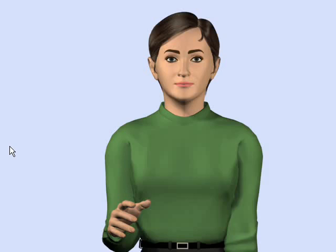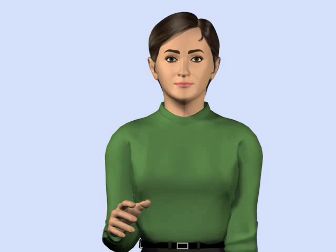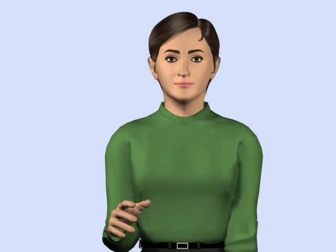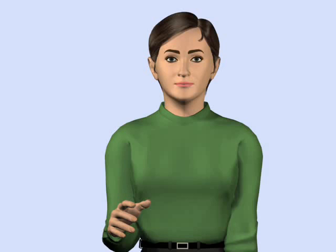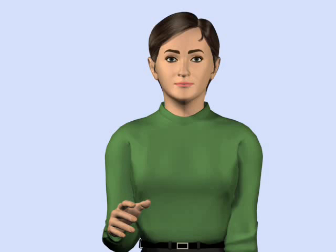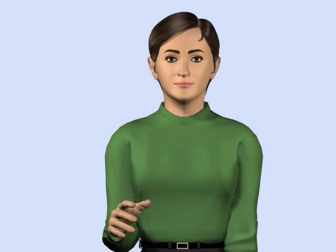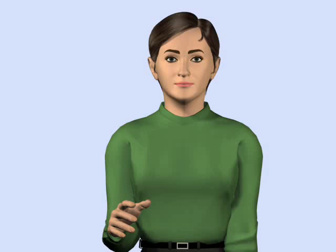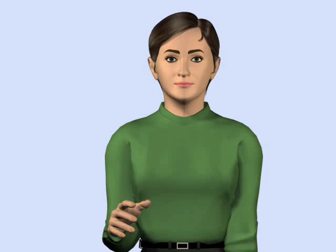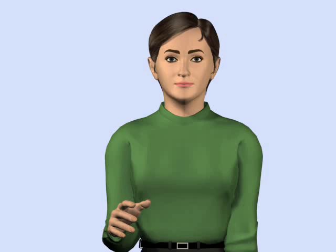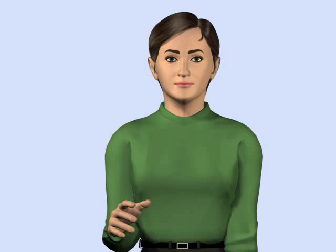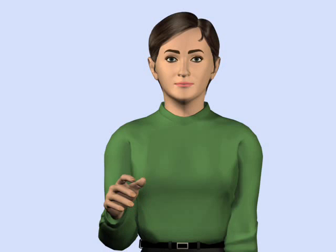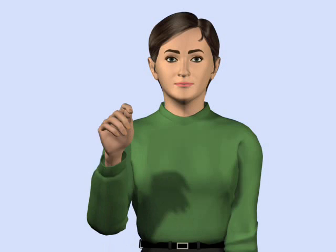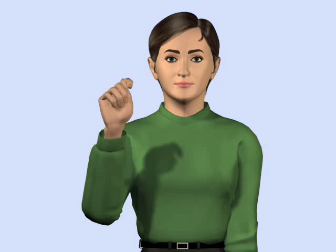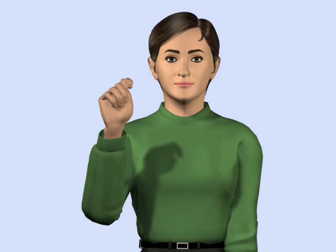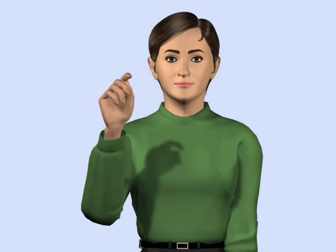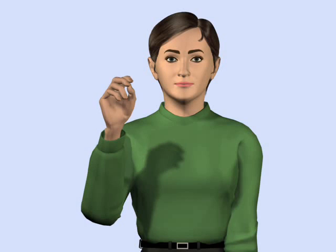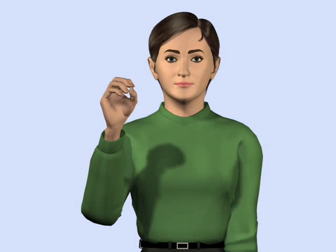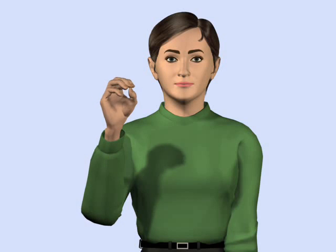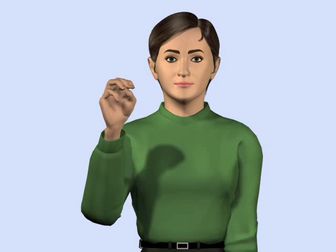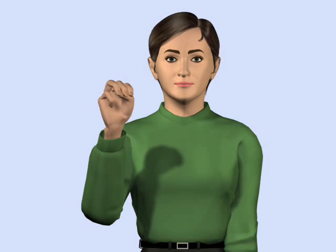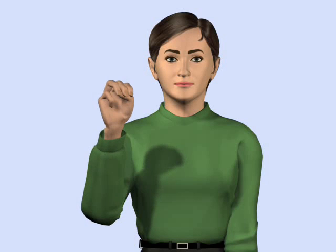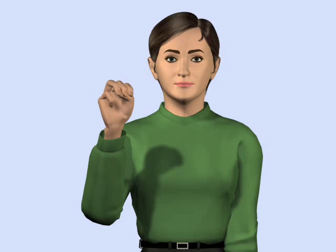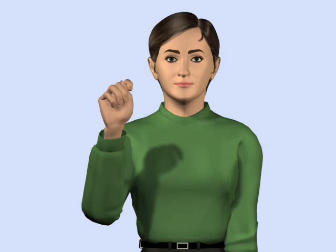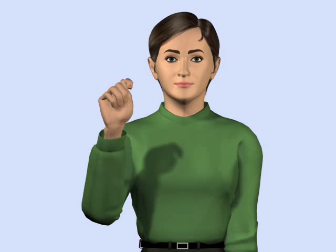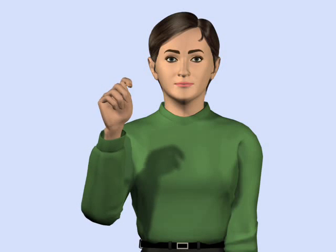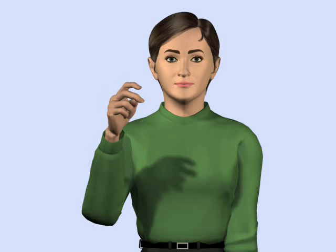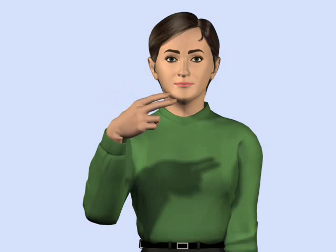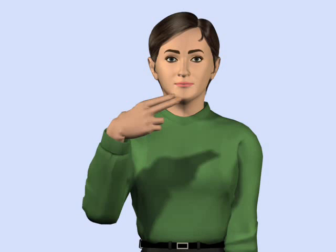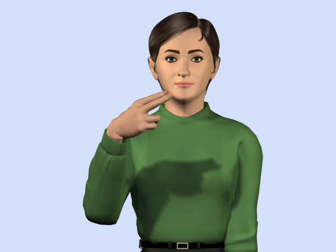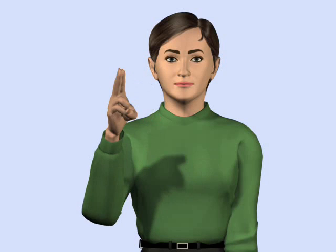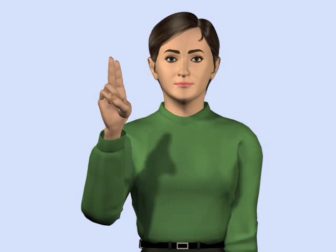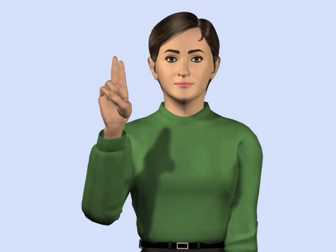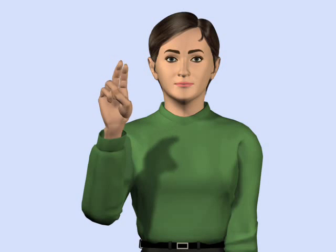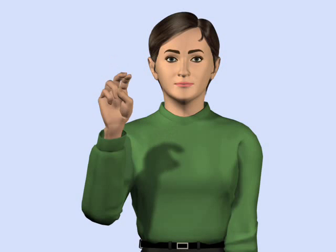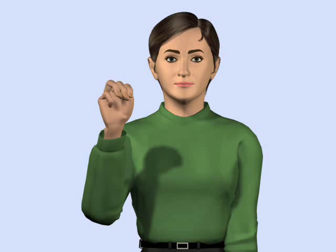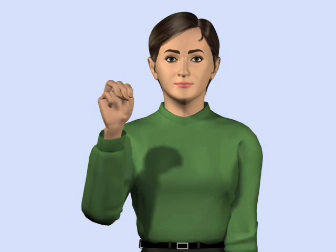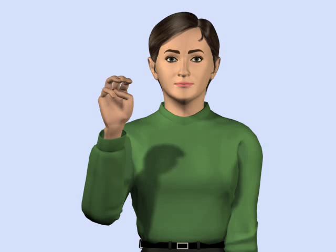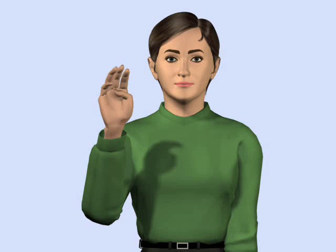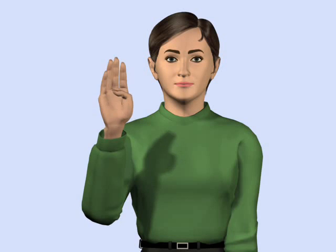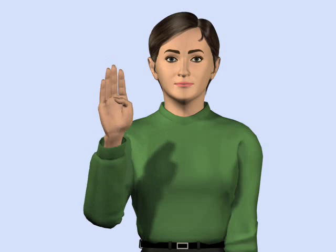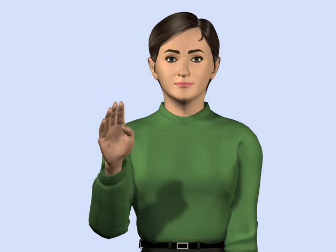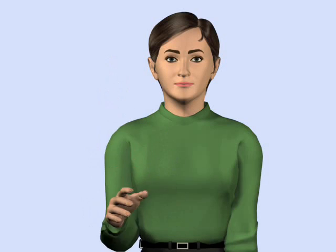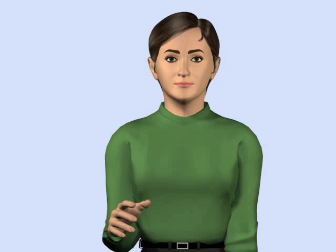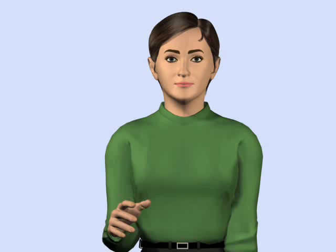tom thumb